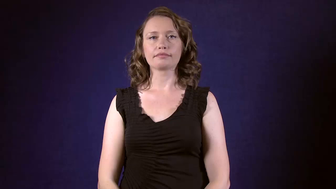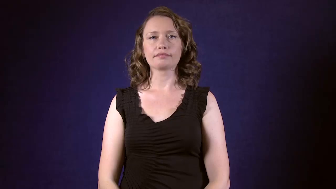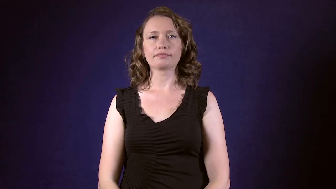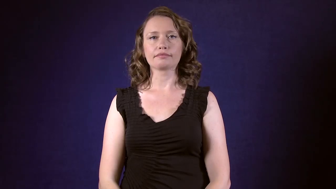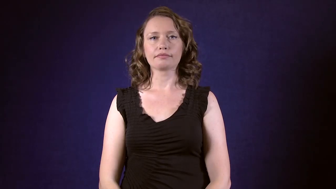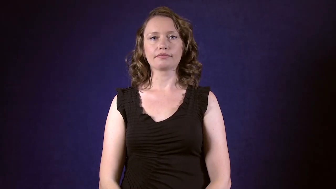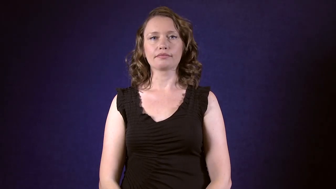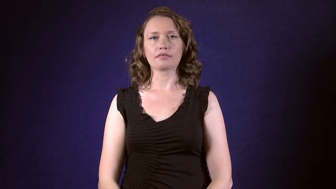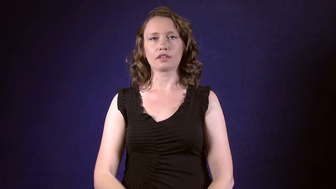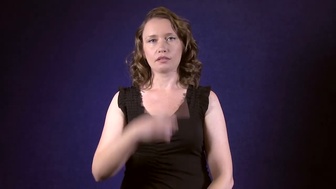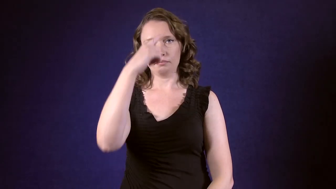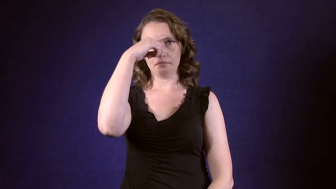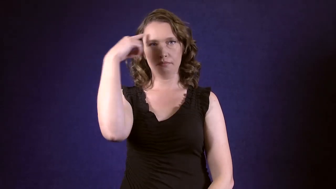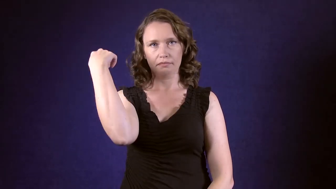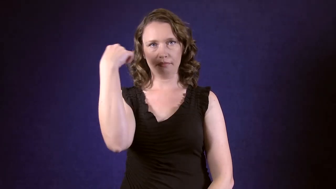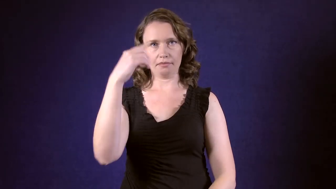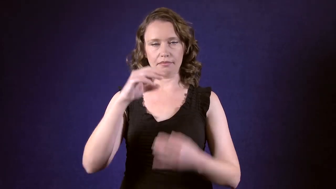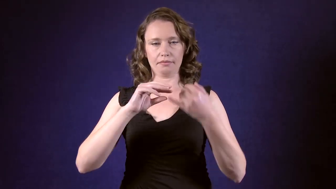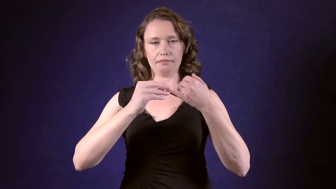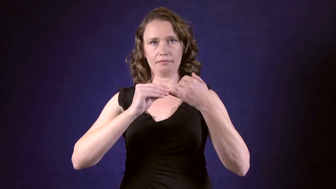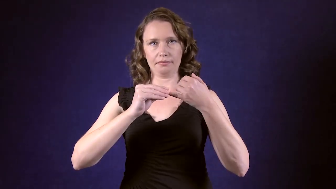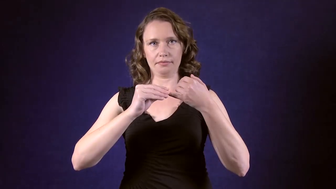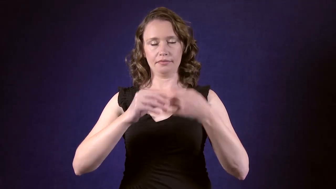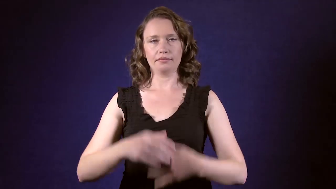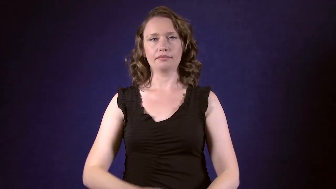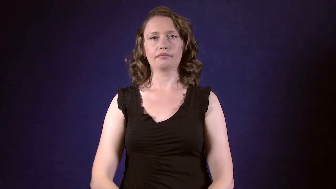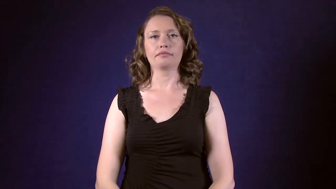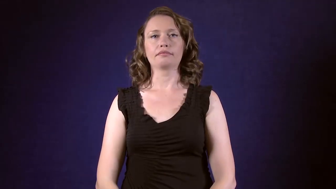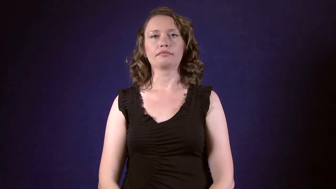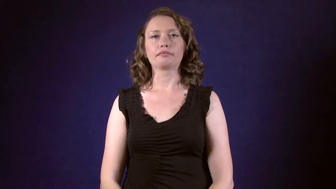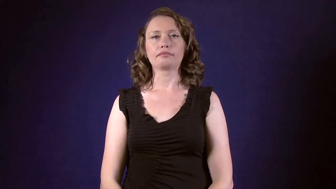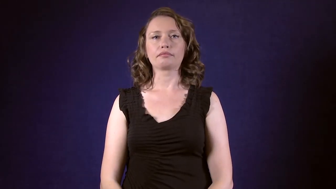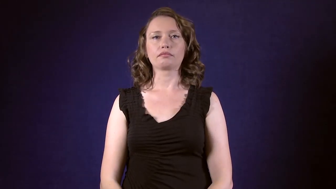Blackberry